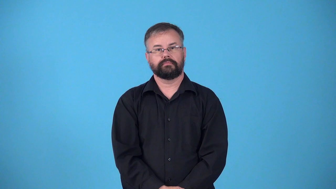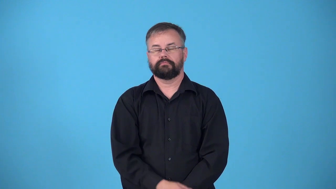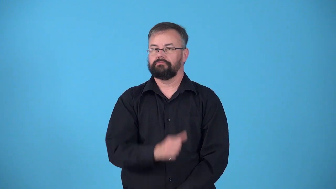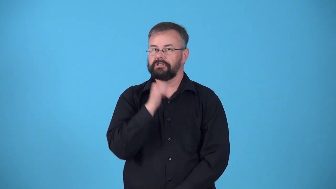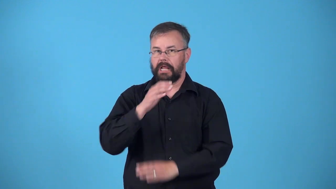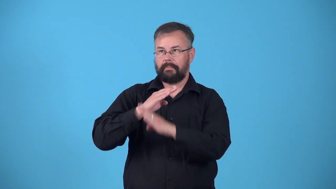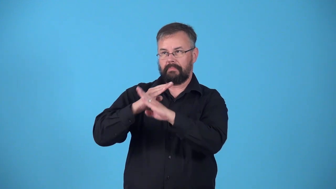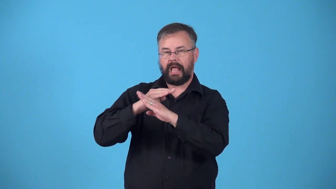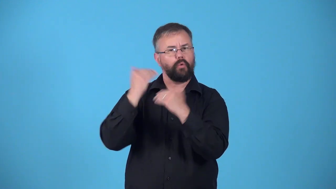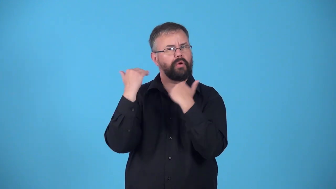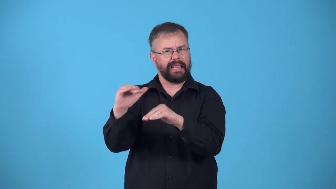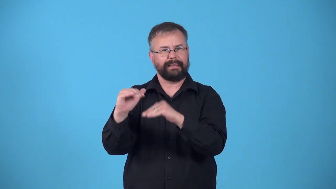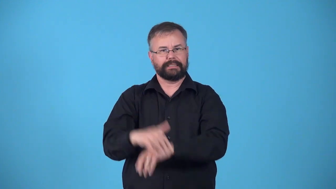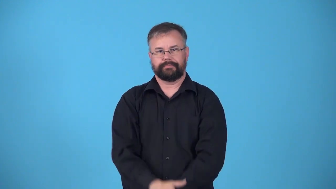nonresistant